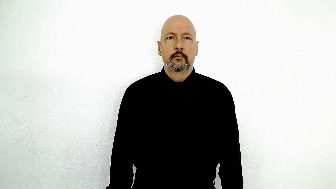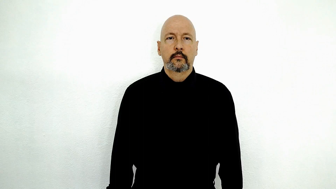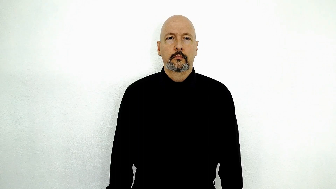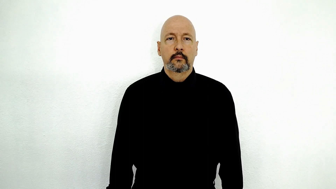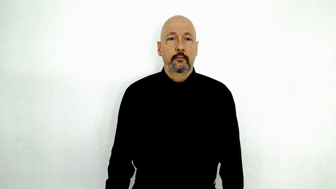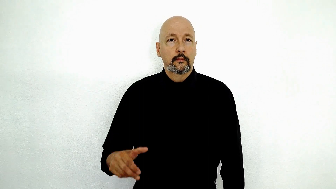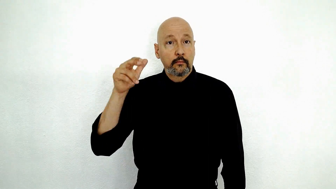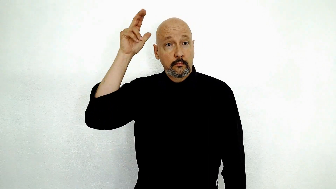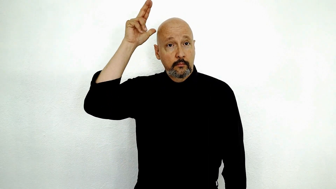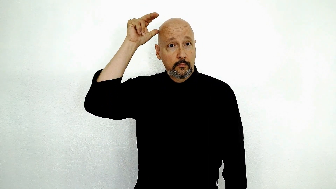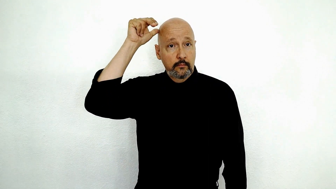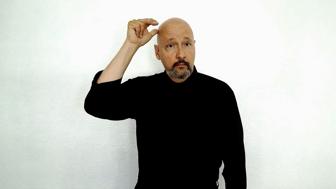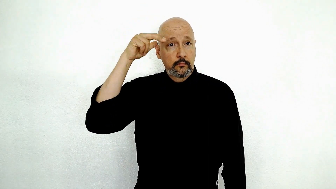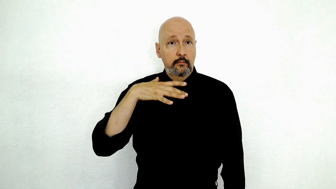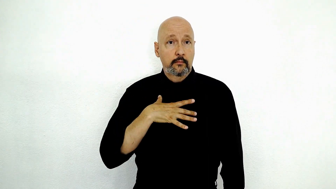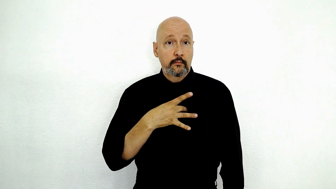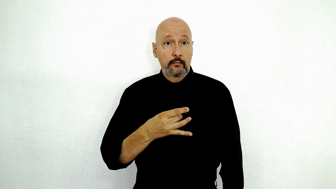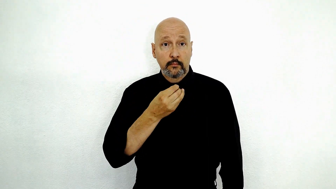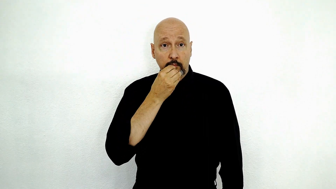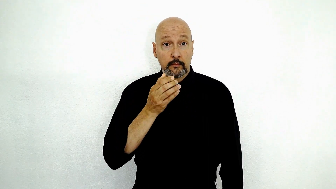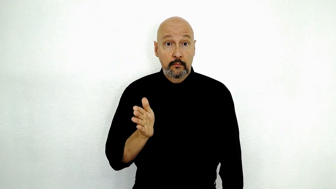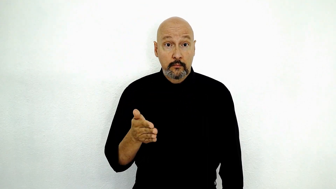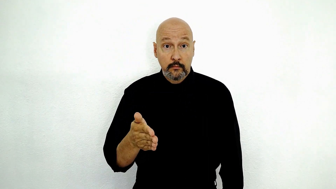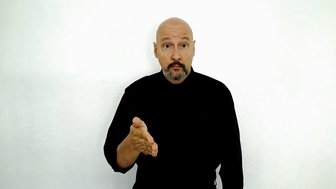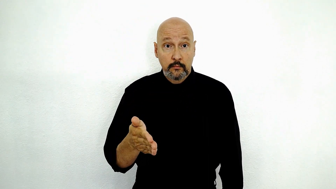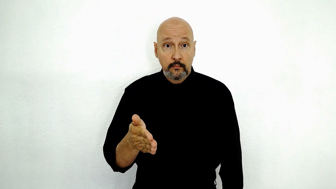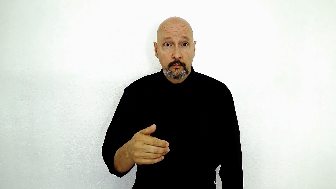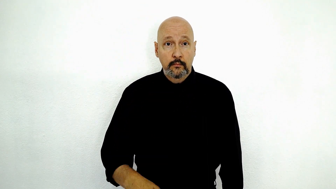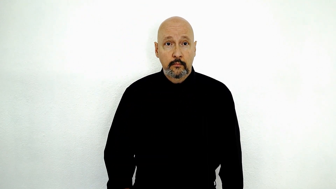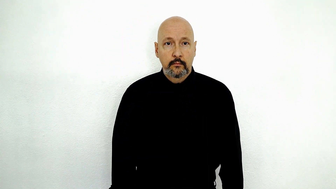HORSE LIKE EAT FISH?